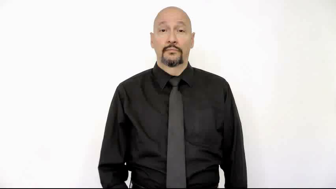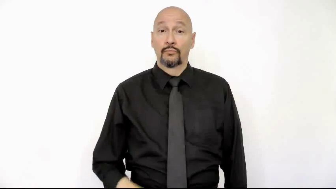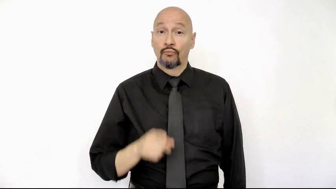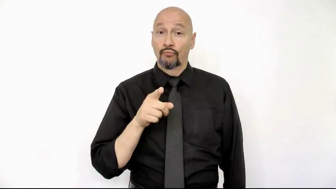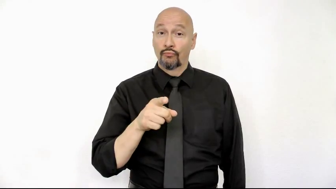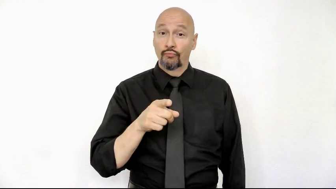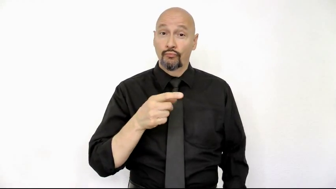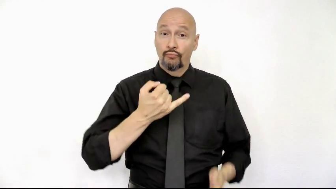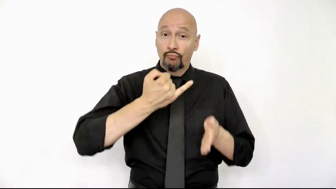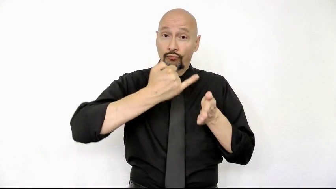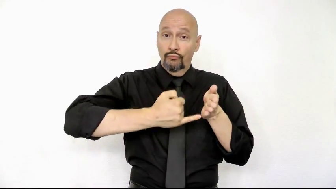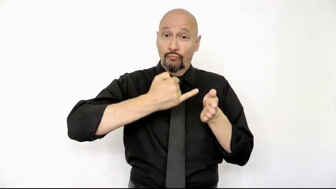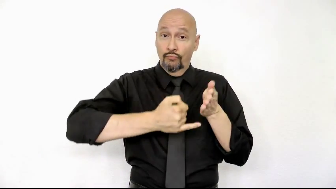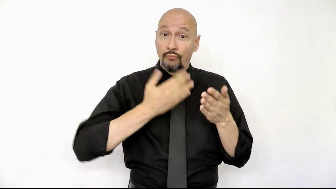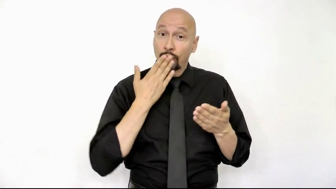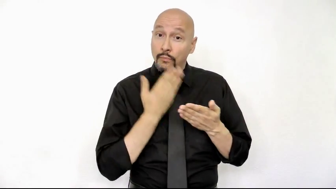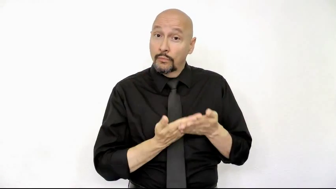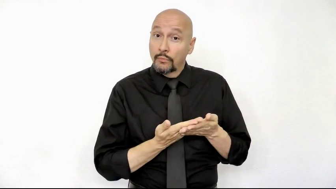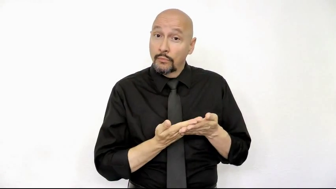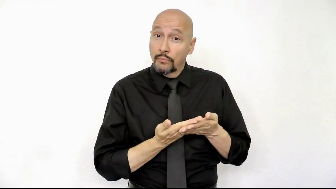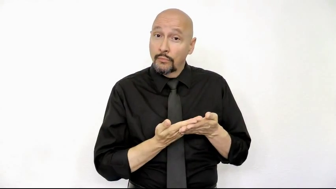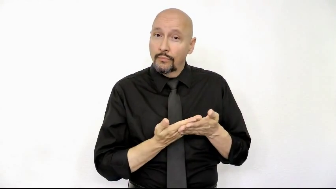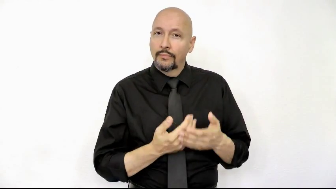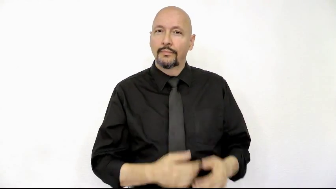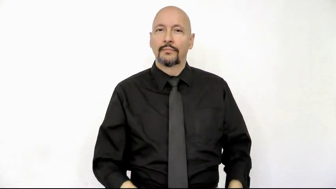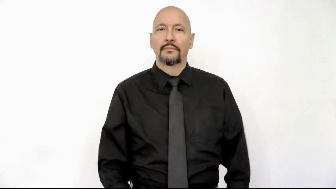you draw well